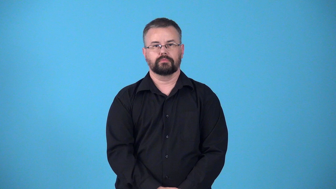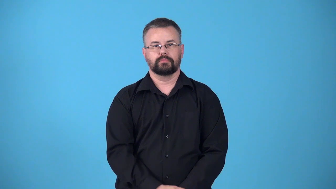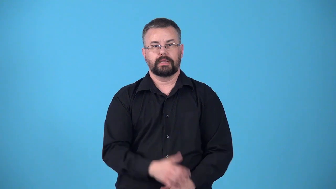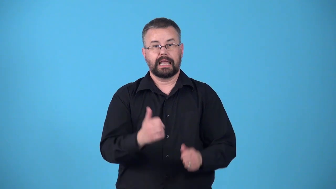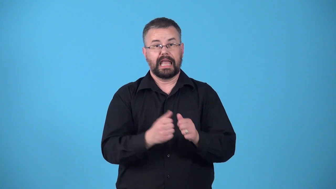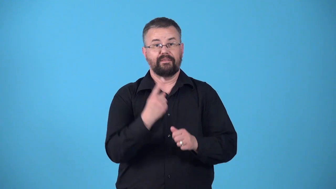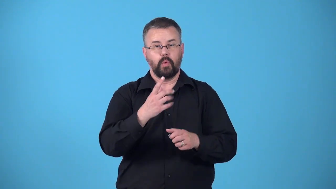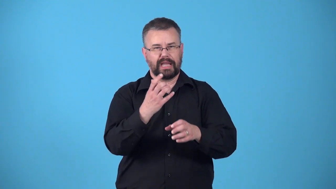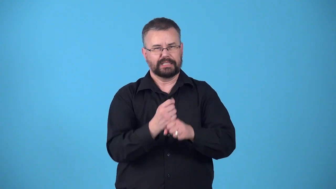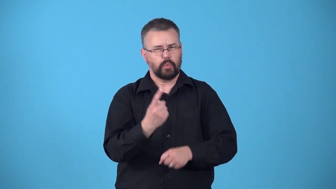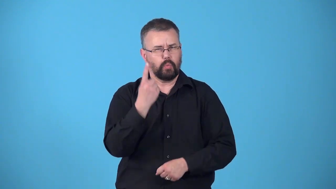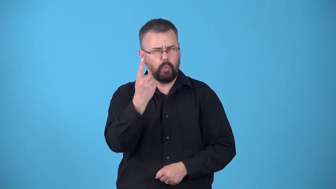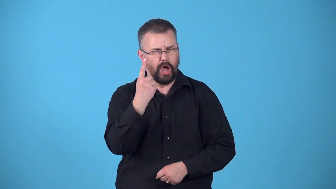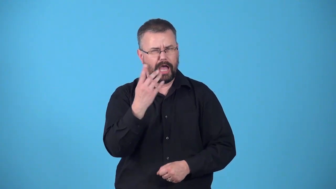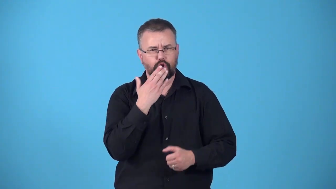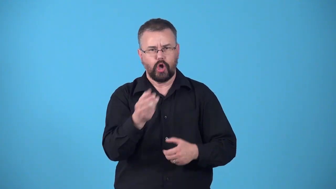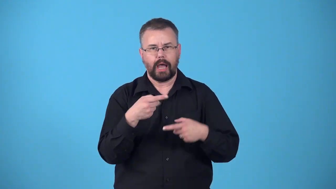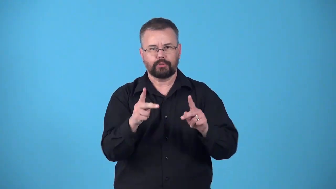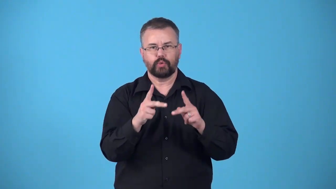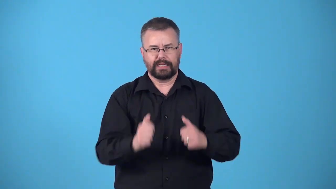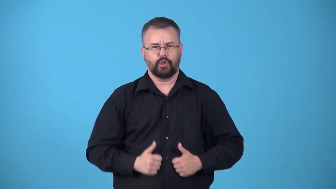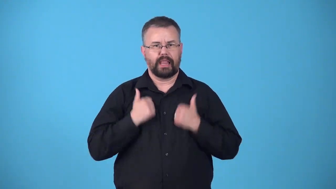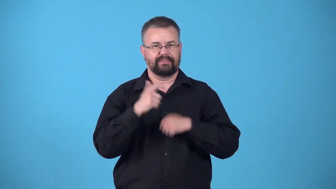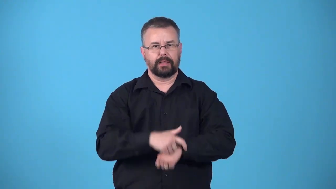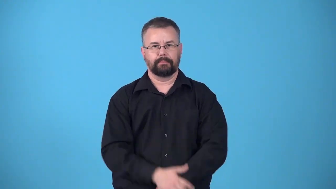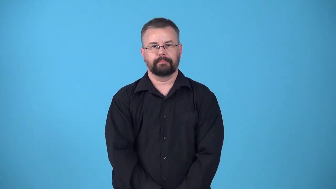fortune knocks once at every man's door